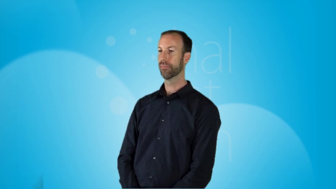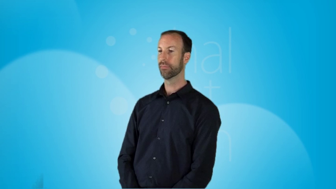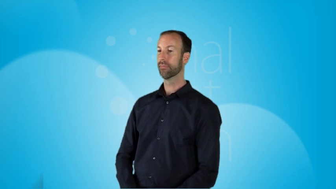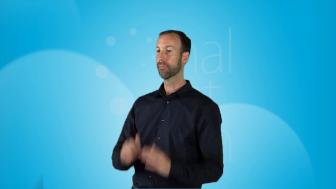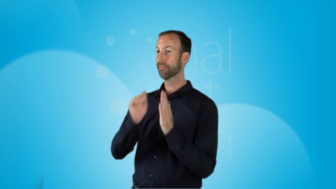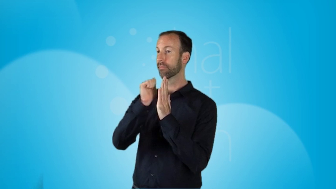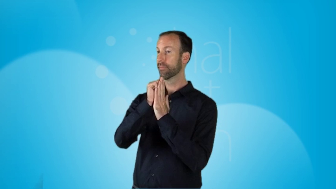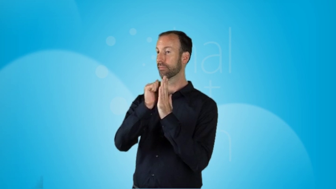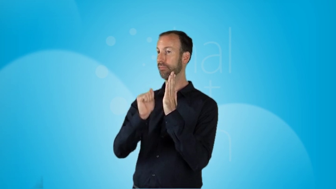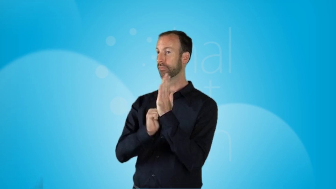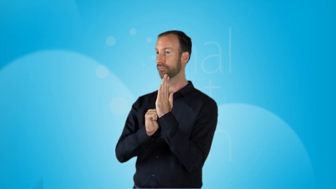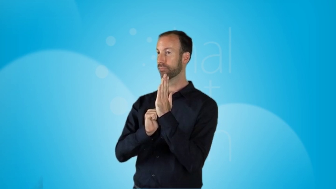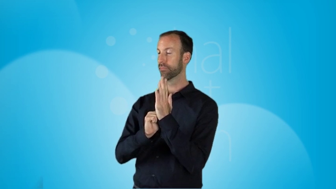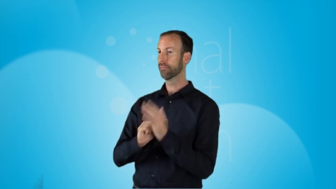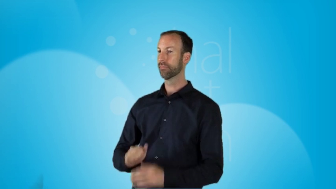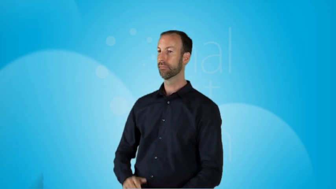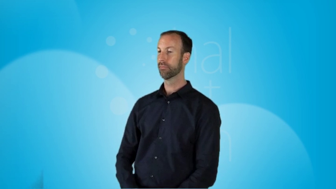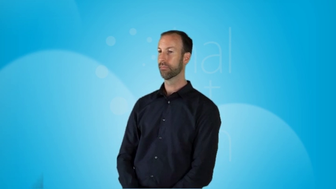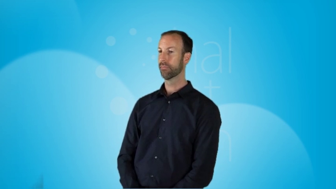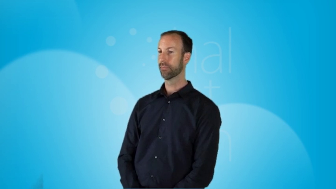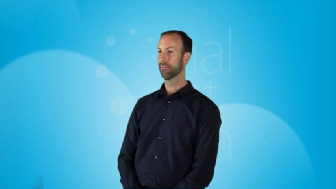account